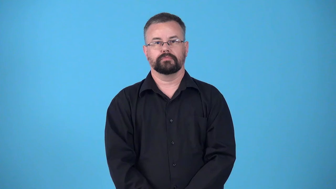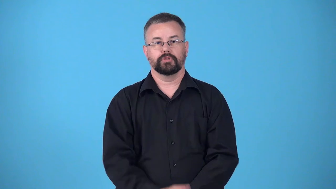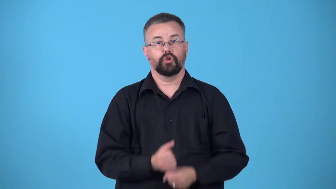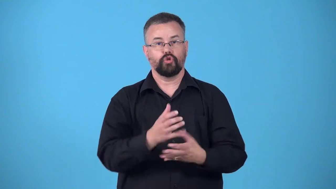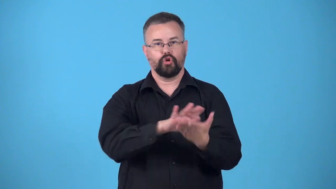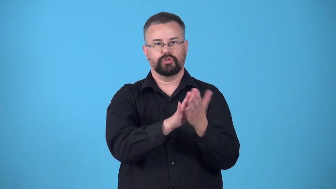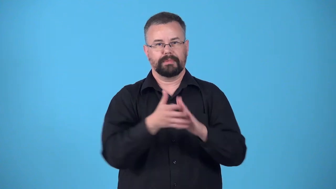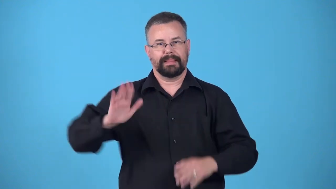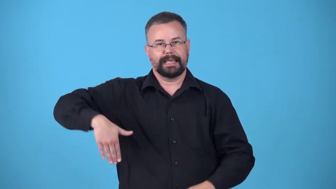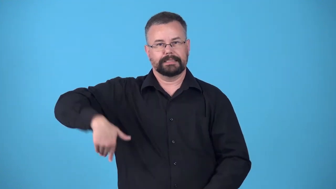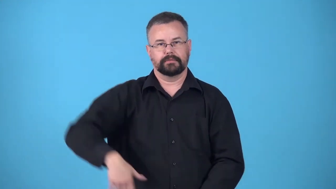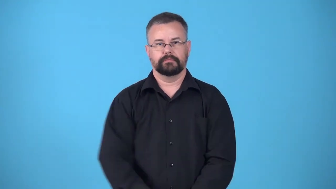delay